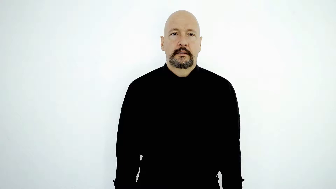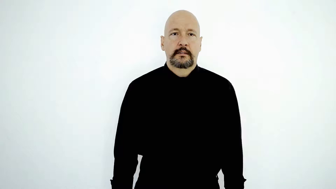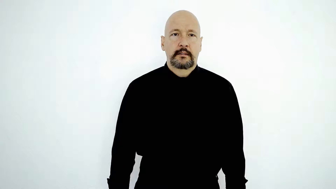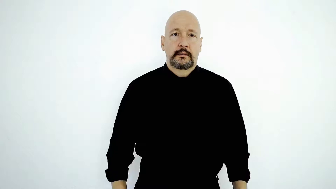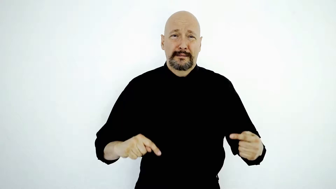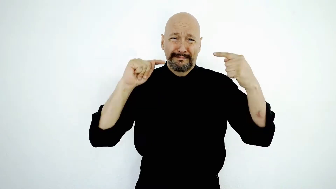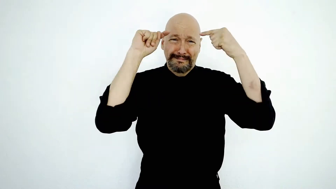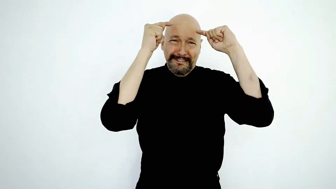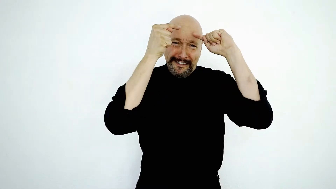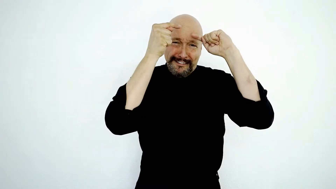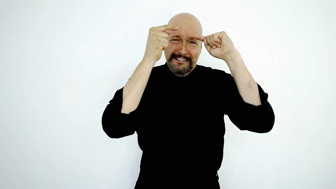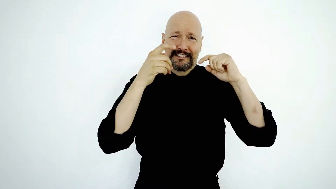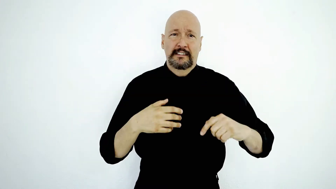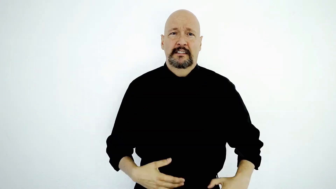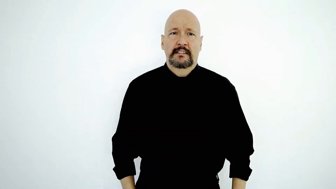HEADACHE-[version-2]